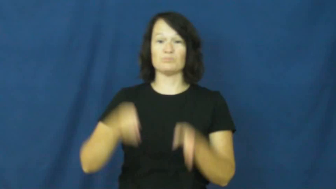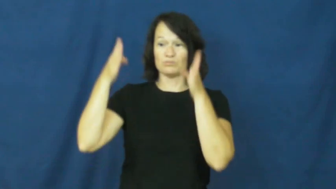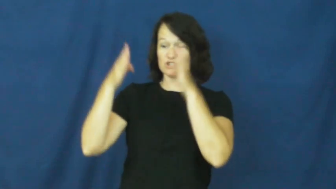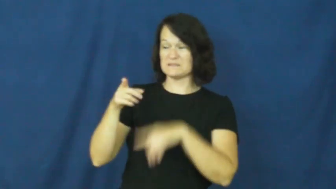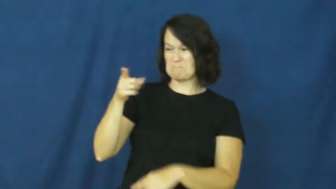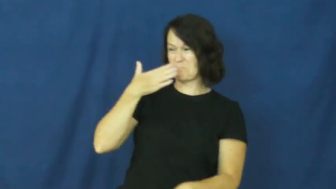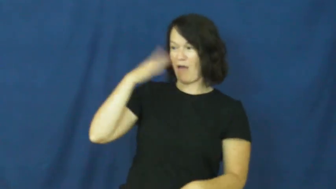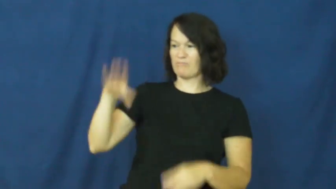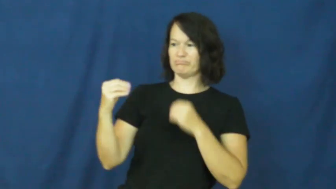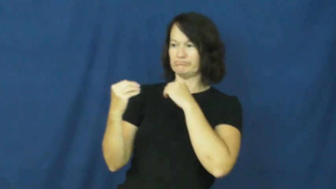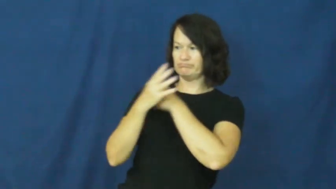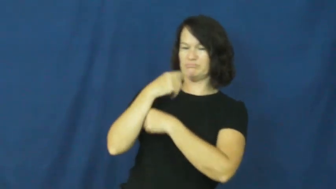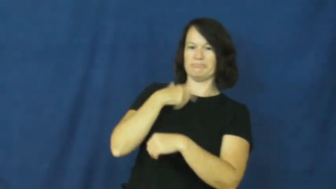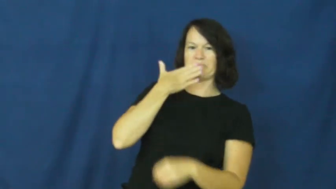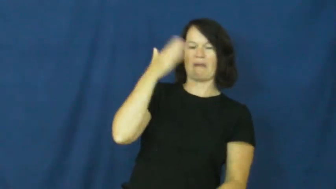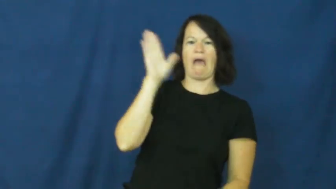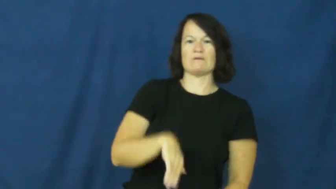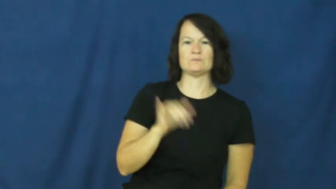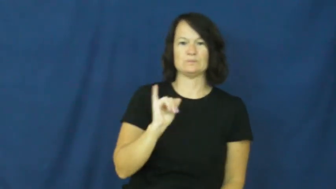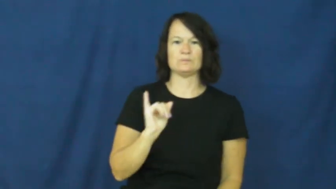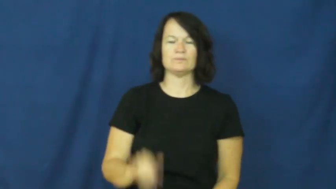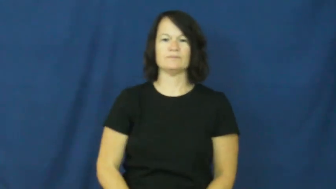bad apple